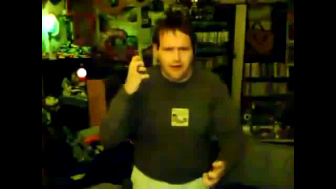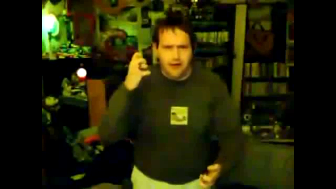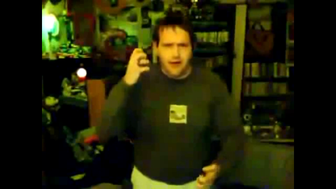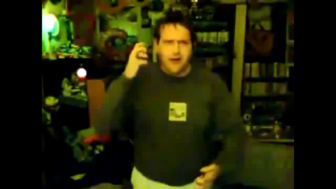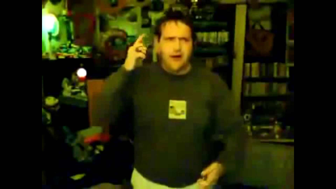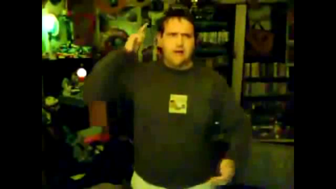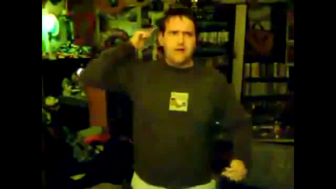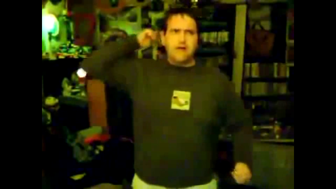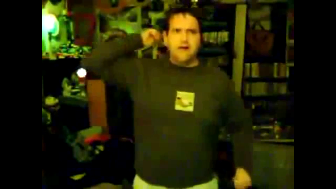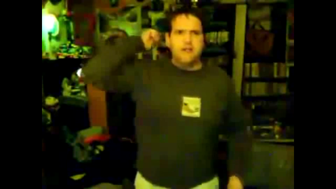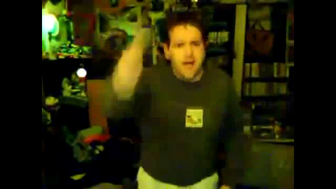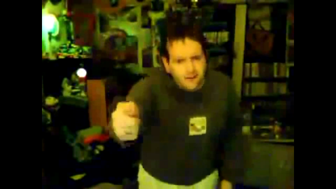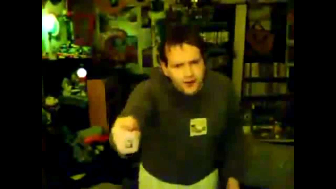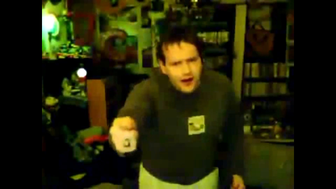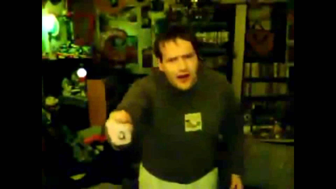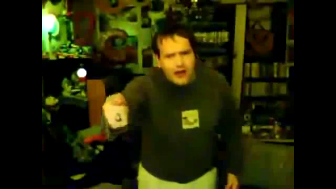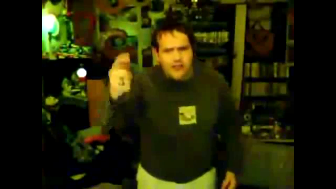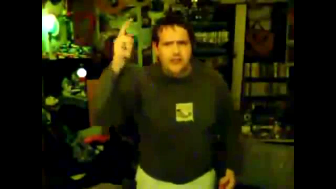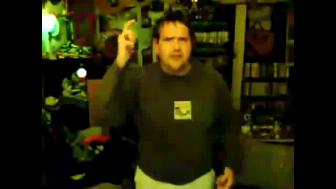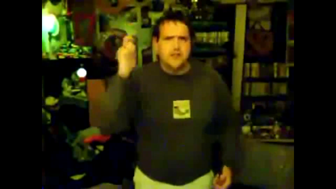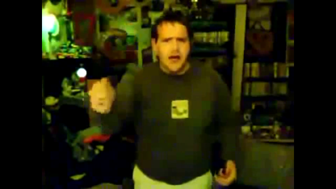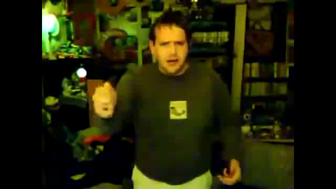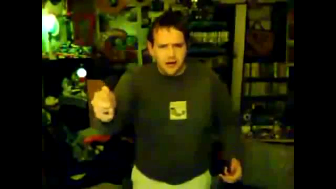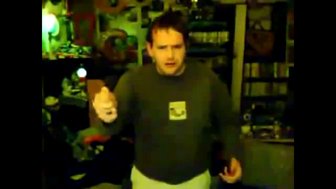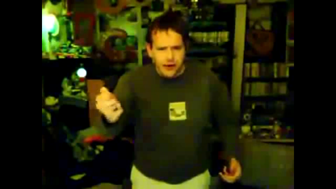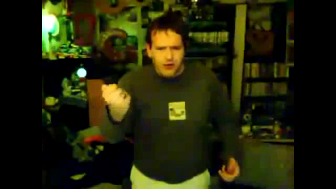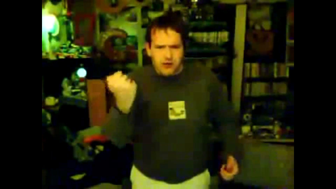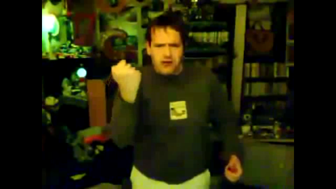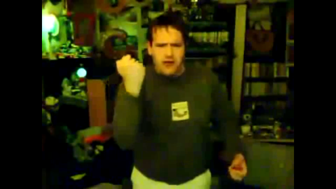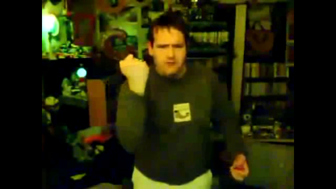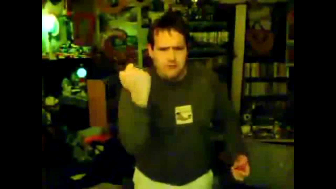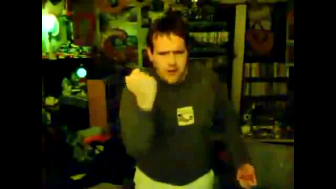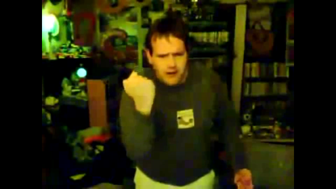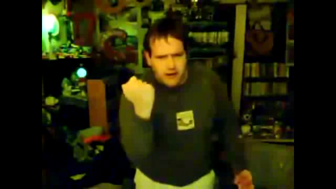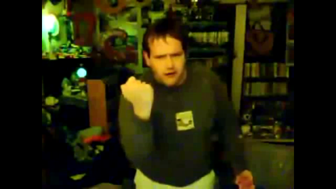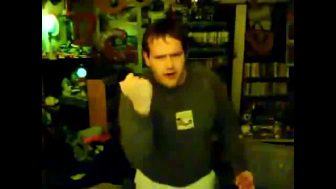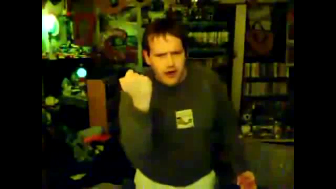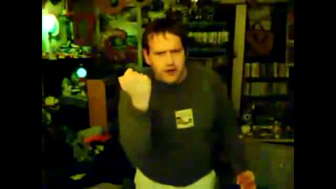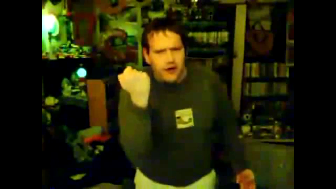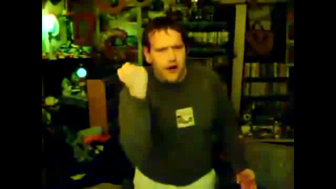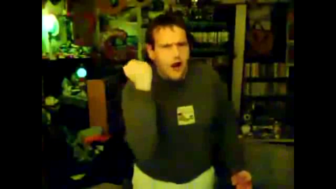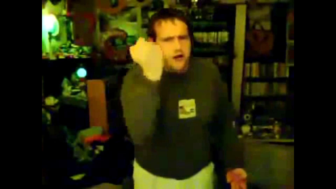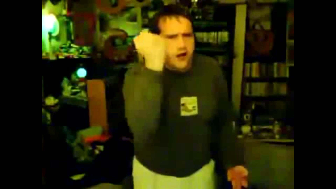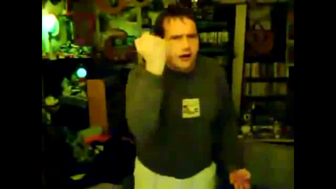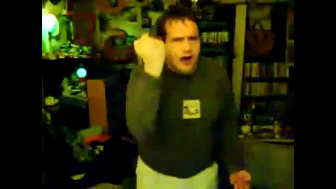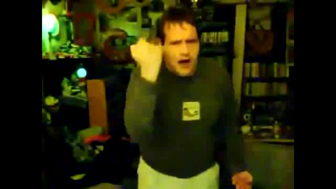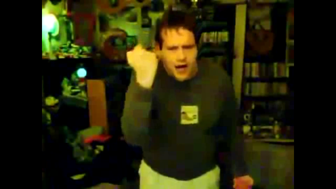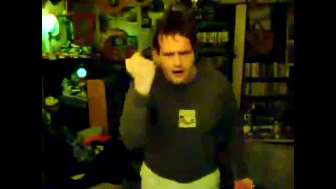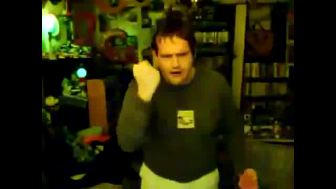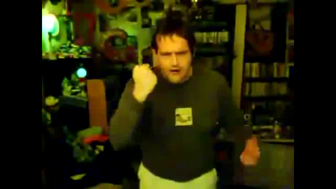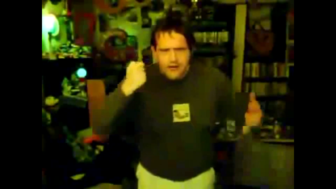I am going to shove your ass down your throat, and make you eat your UNDERWEAR!!